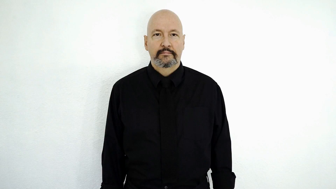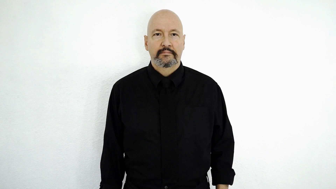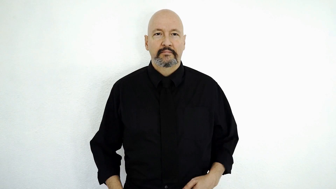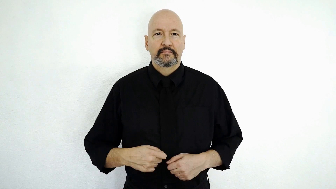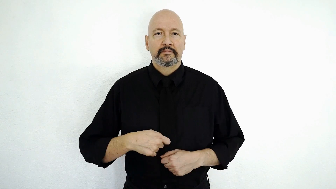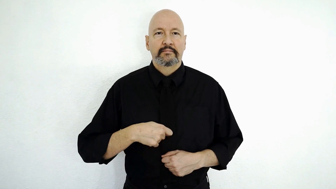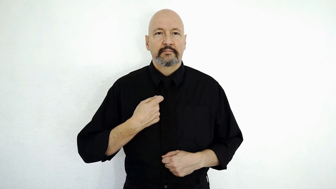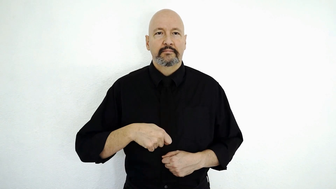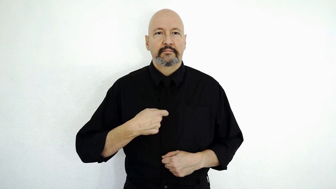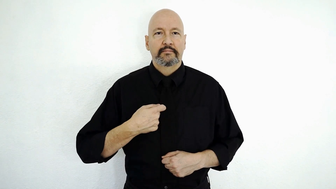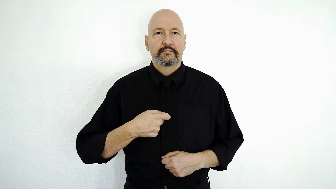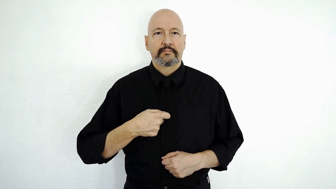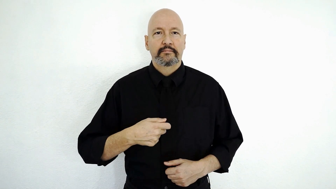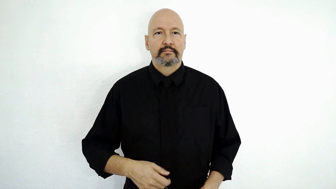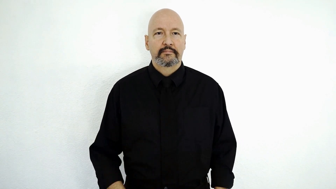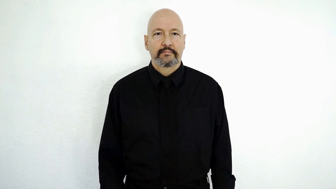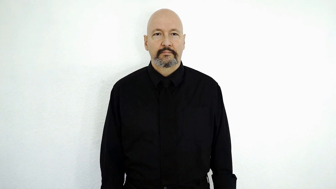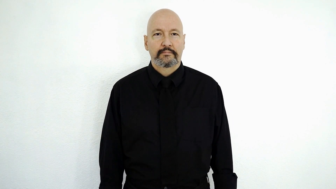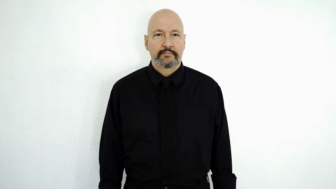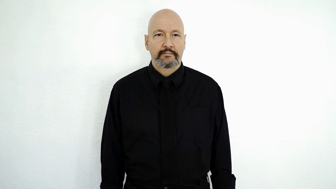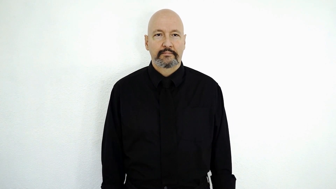ZIPPER-[jacket / noun version]